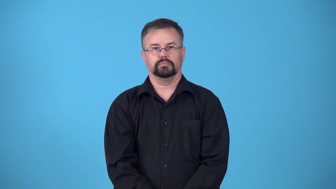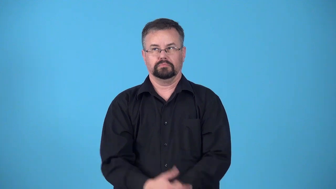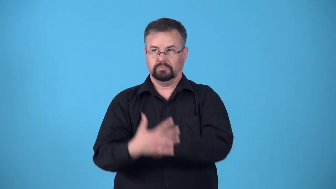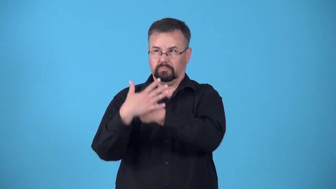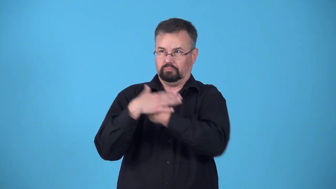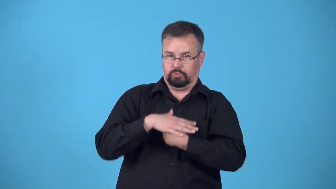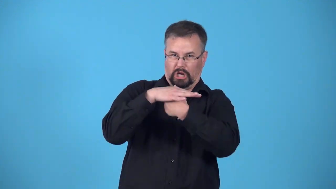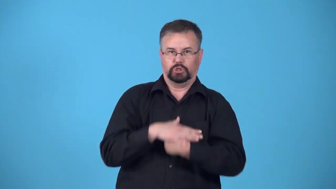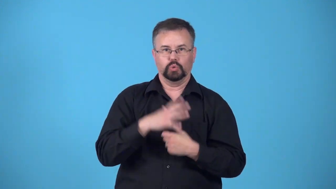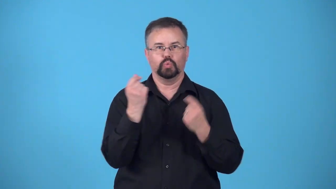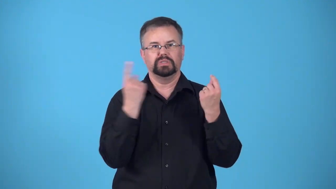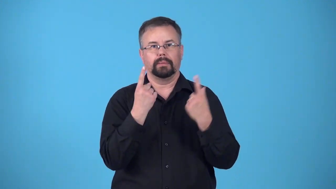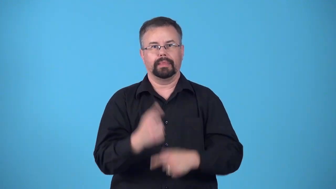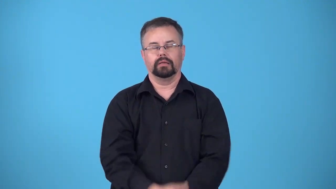under the gun